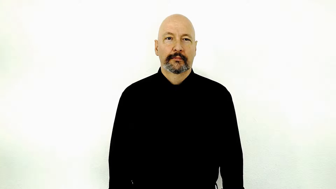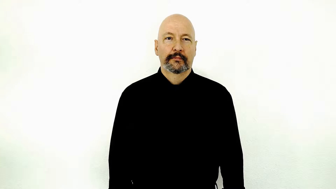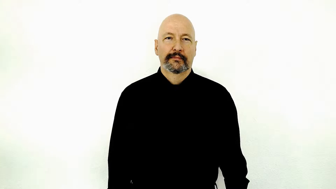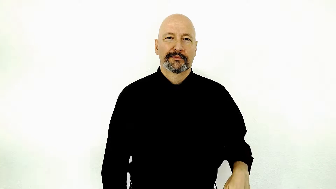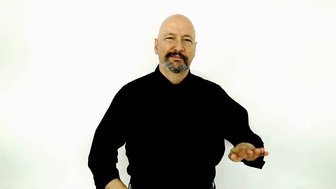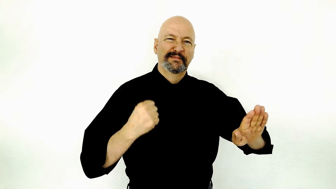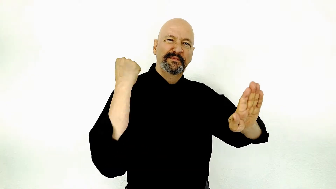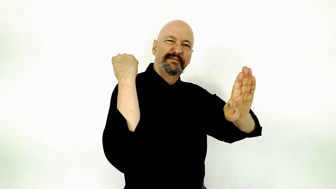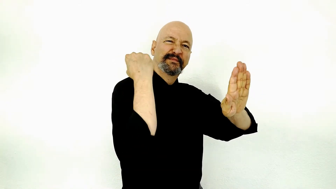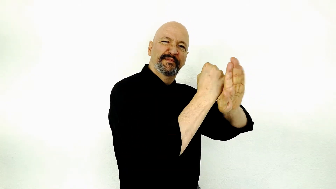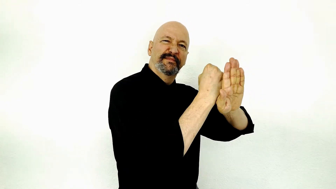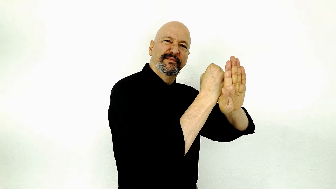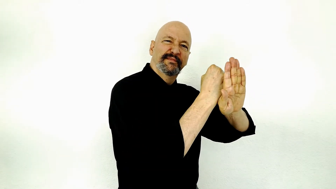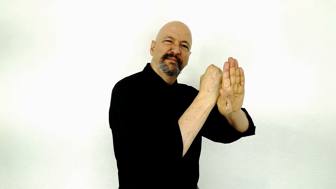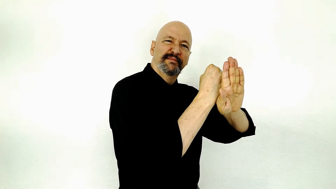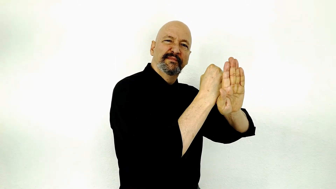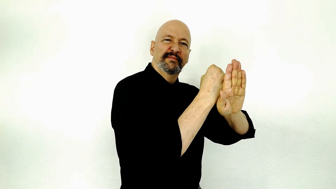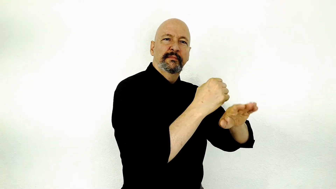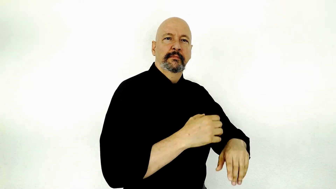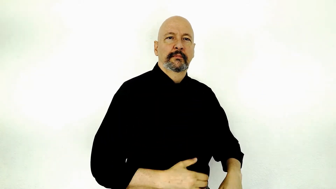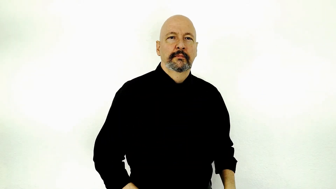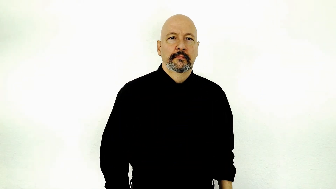back-stab-[BACKSTAB] stab in the back